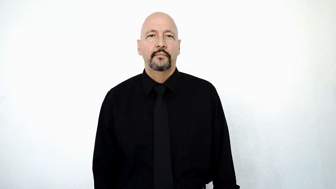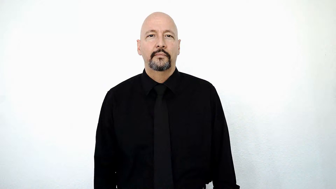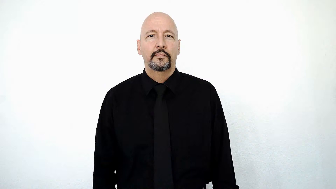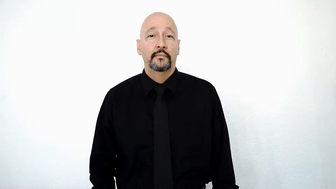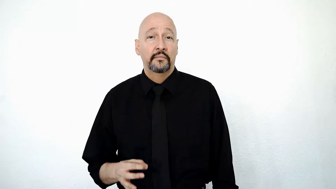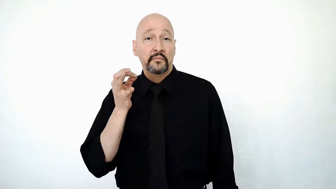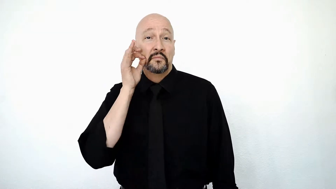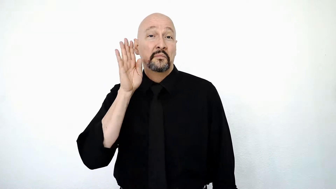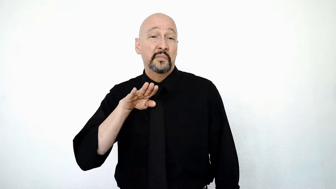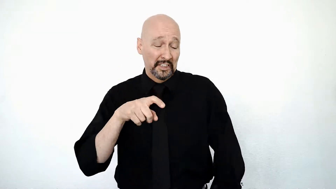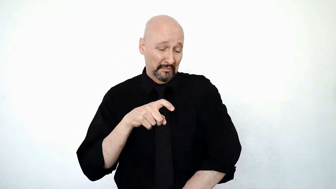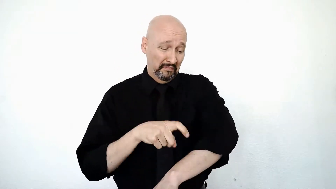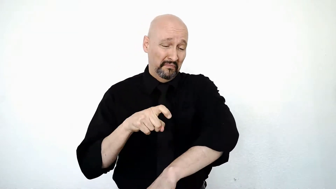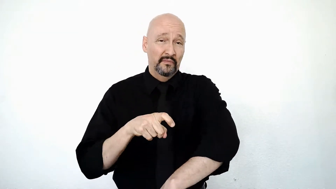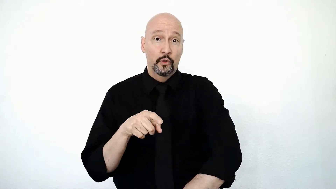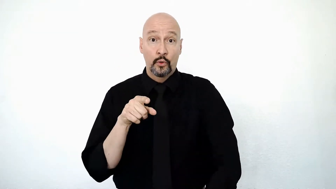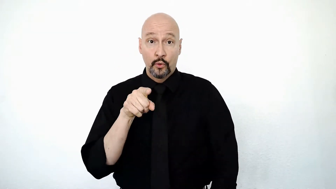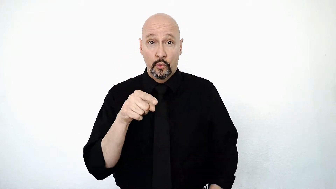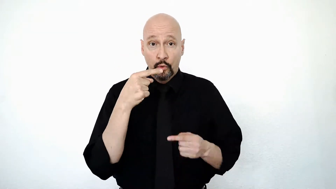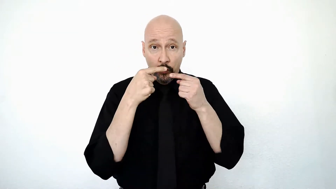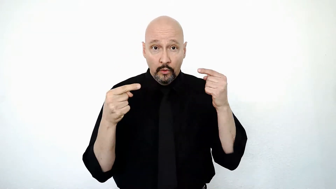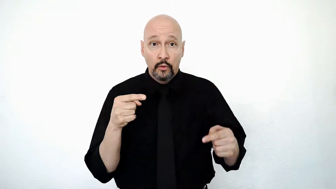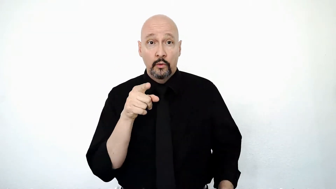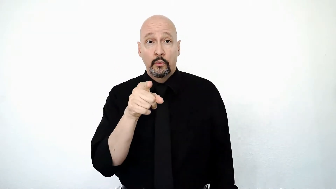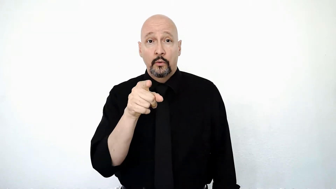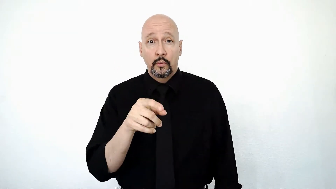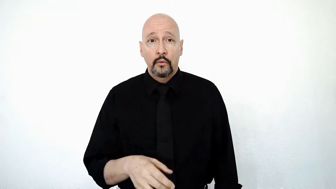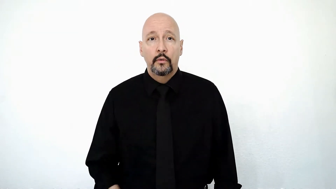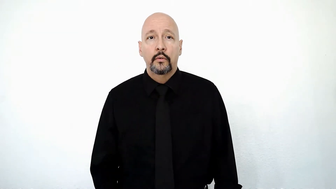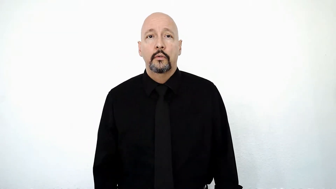BEE STING YOU ALLERGIC YOU?